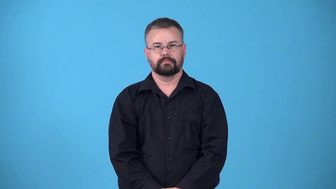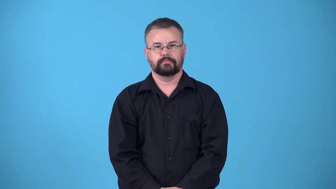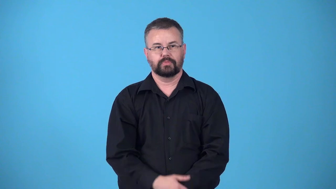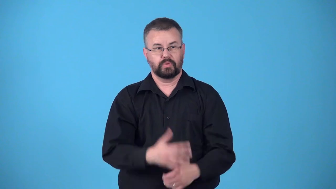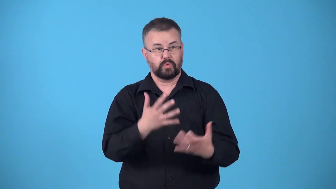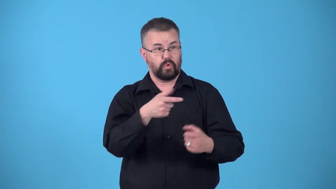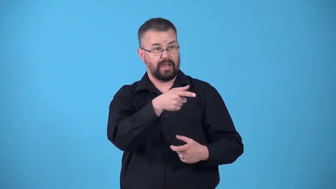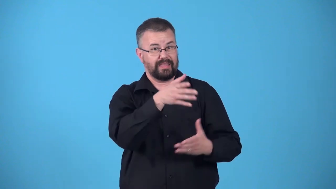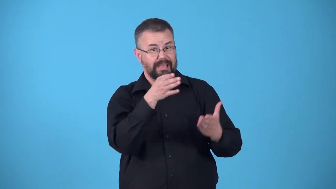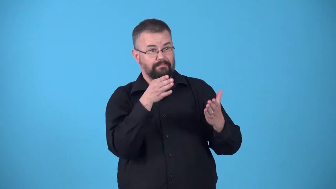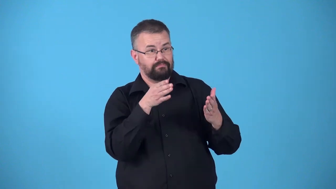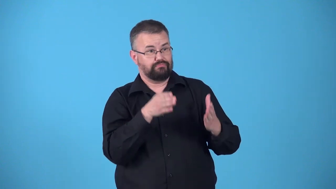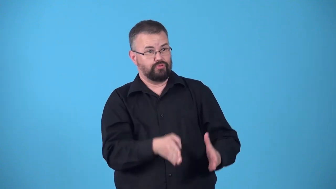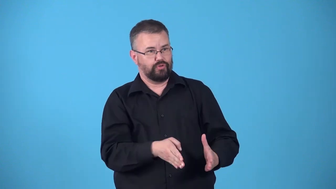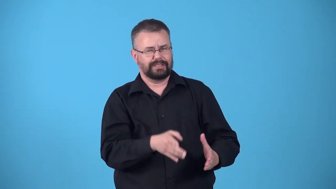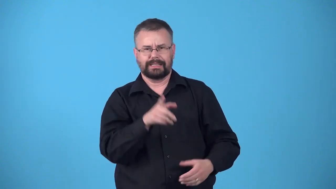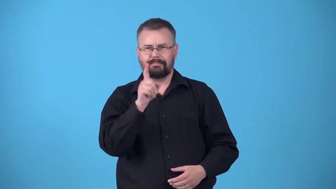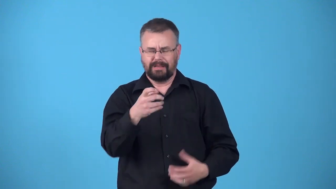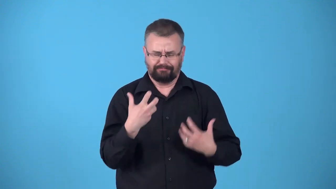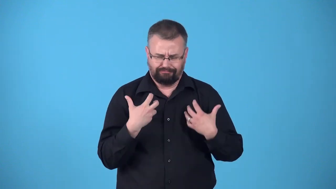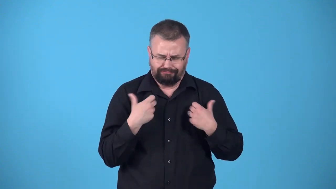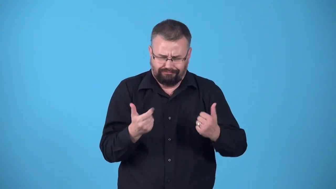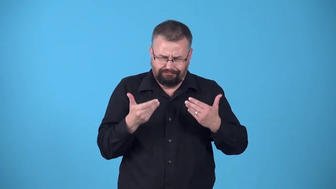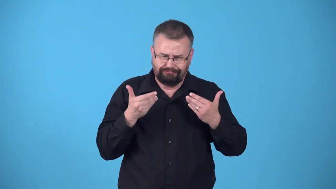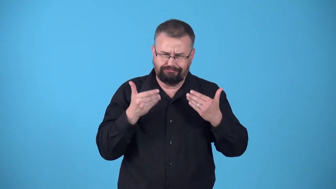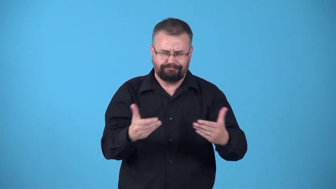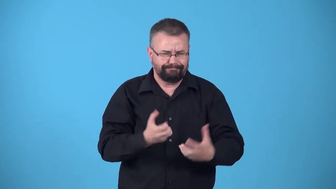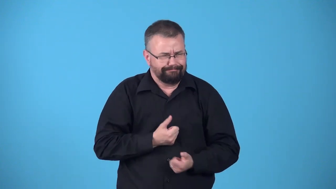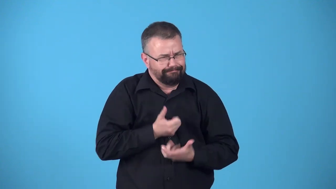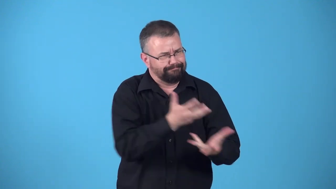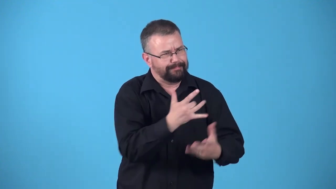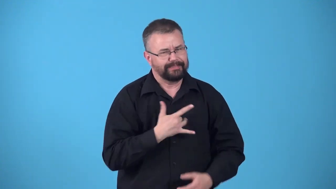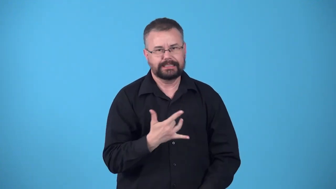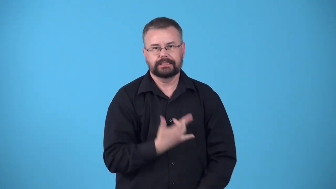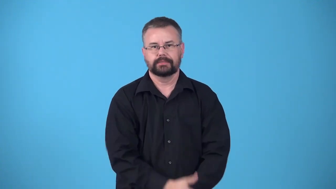faint heart never won fair lady